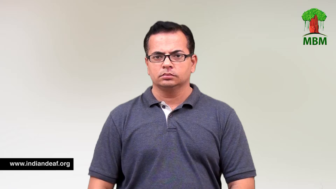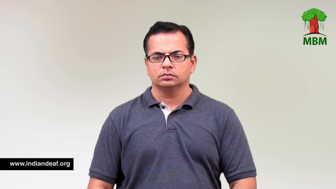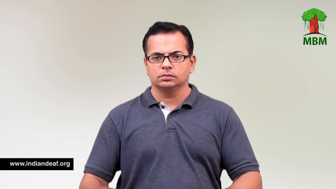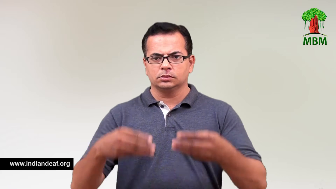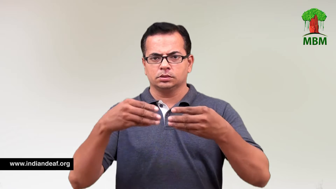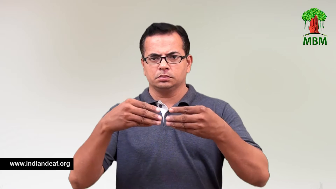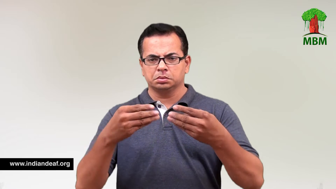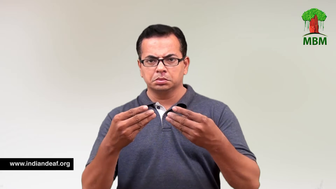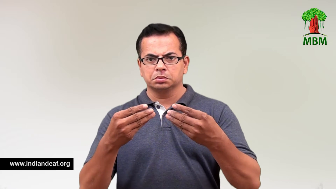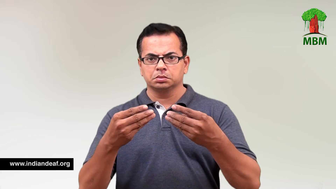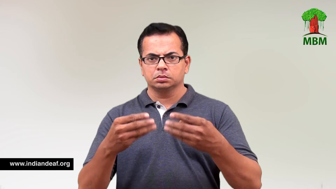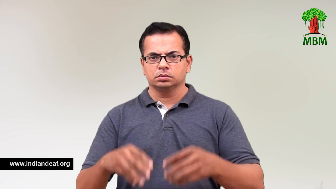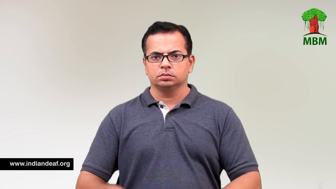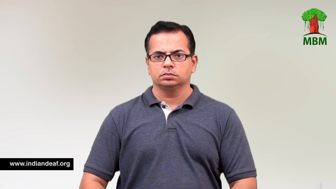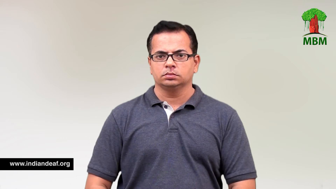brittle